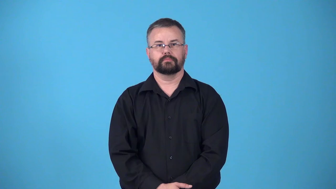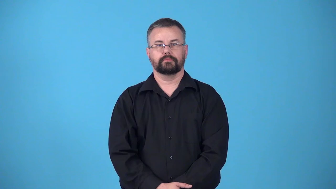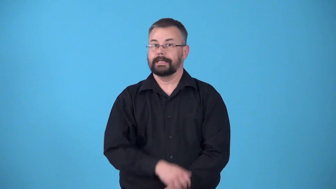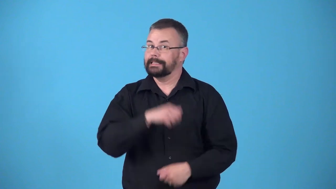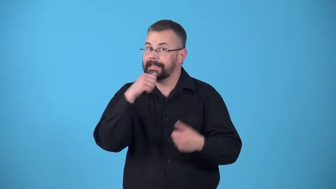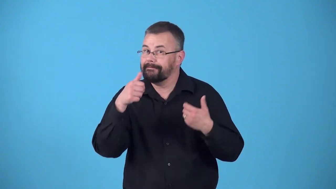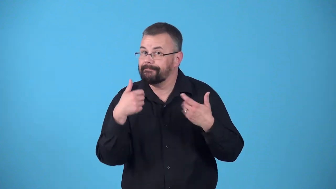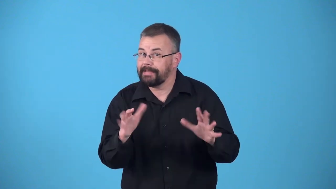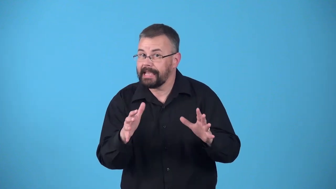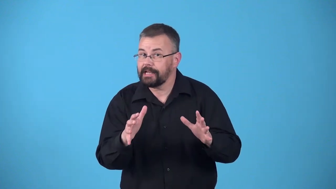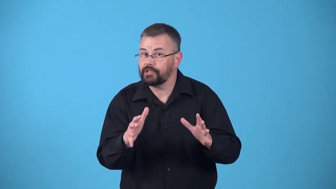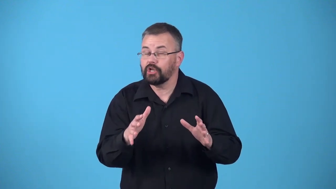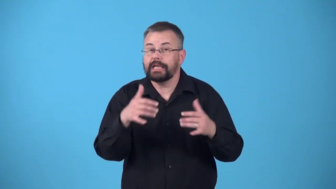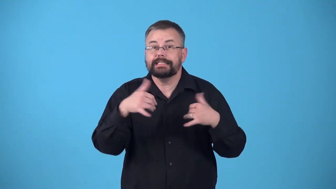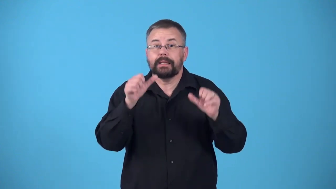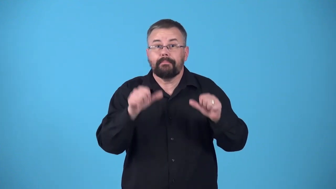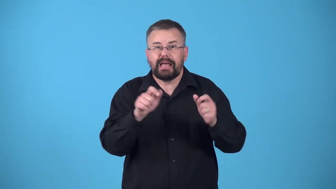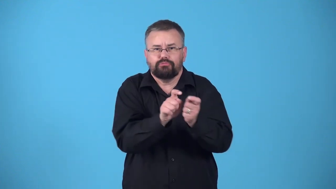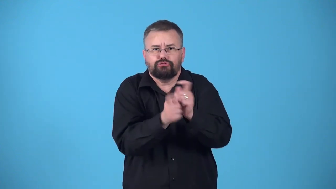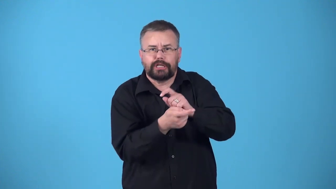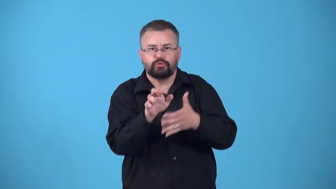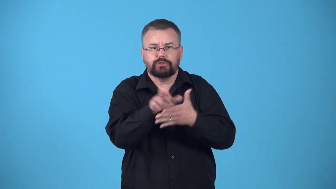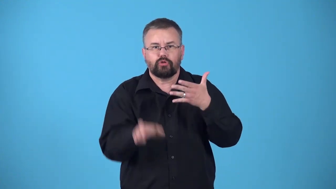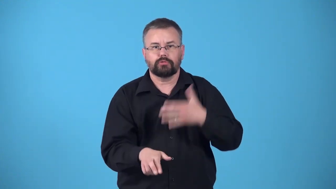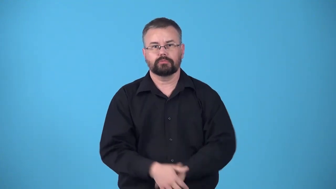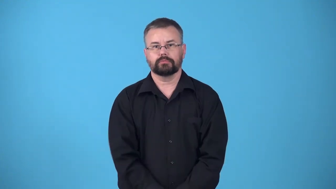football's a game of two halves